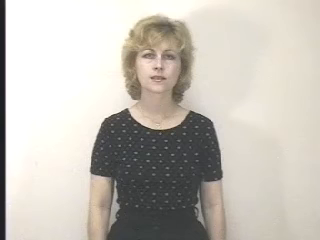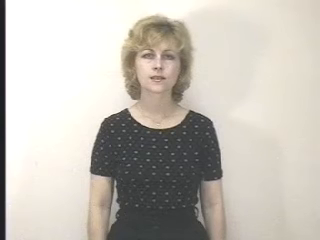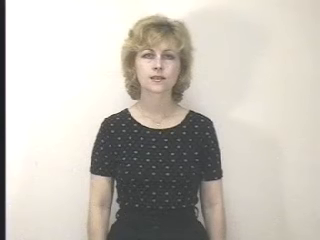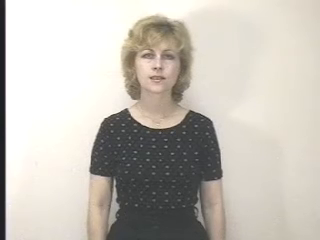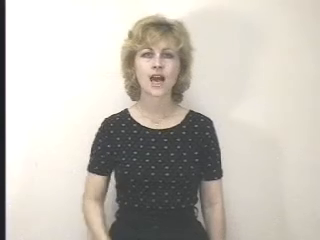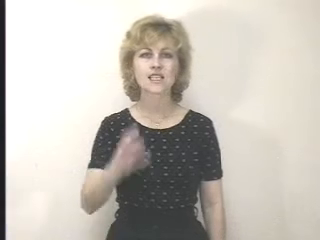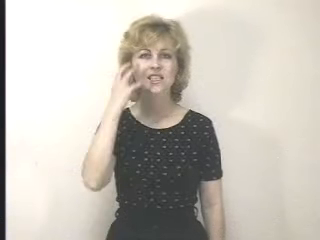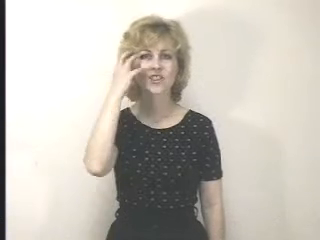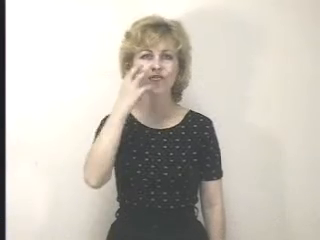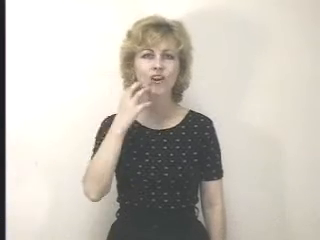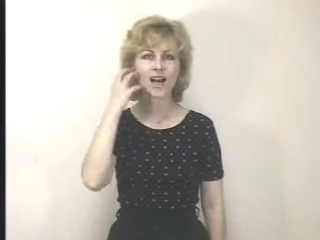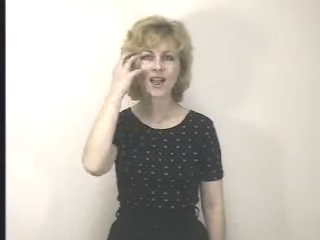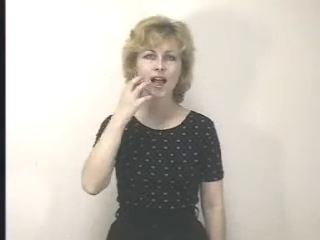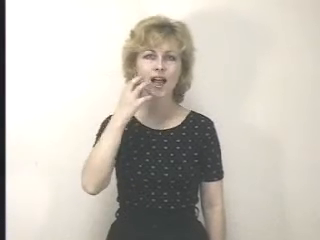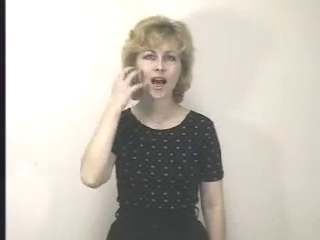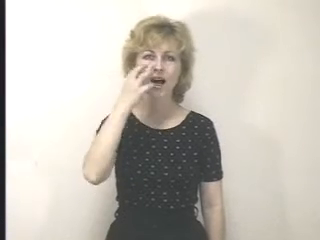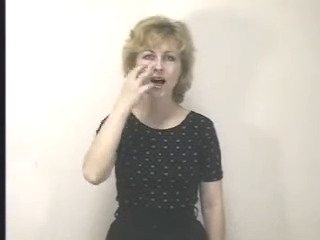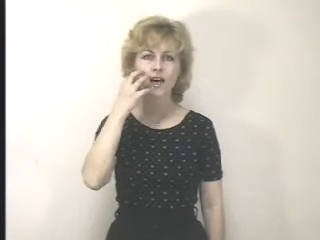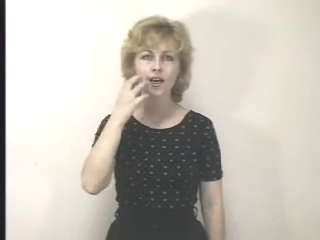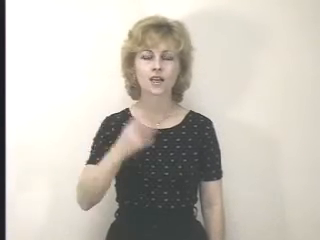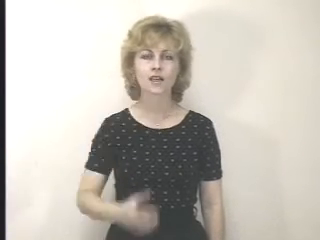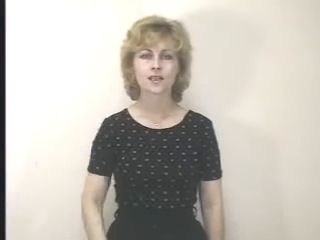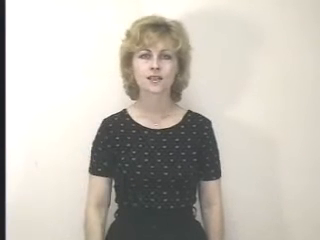beets